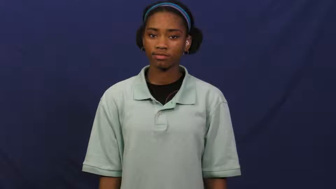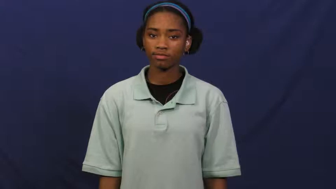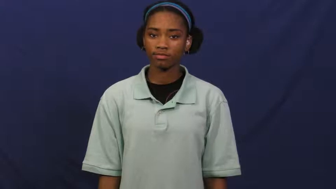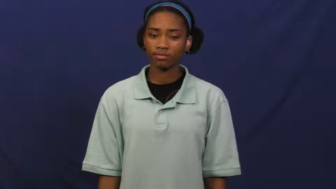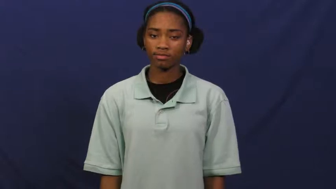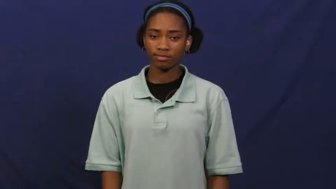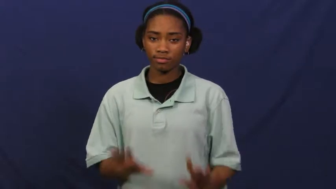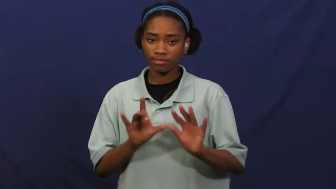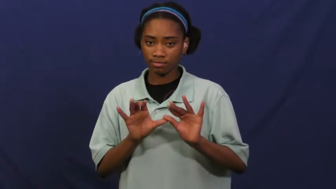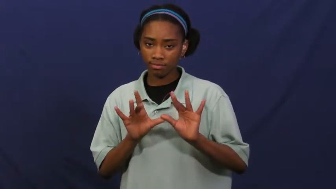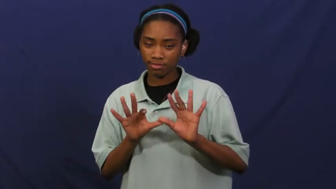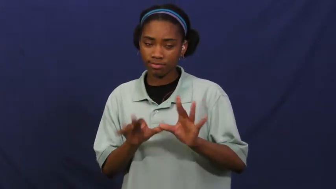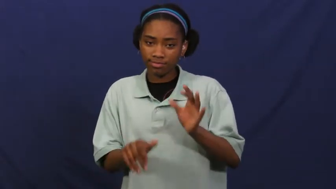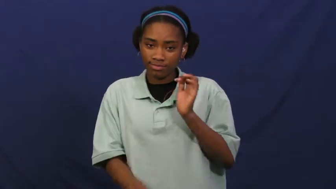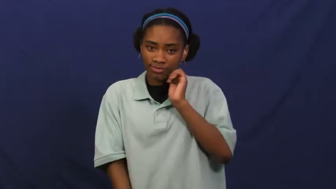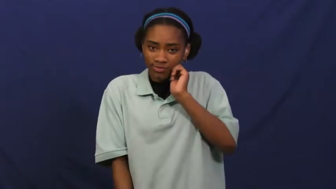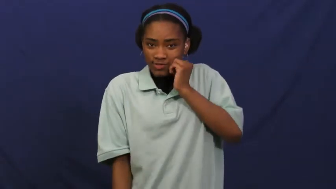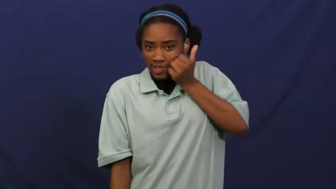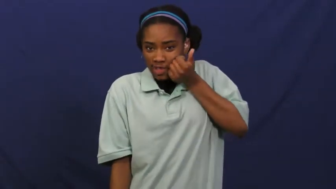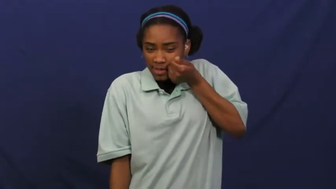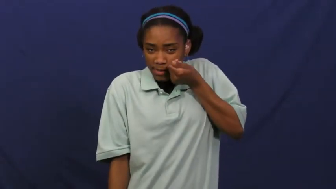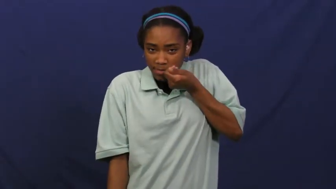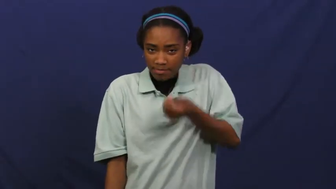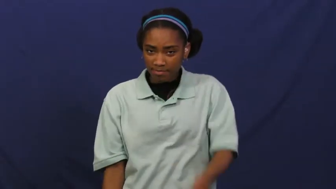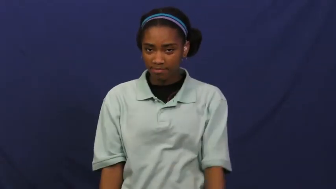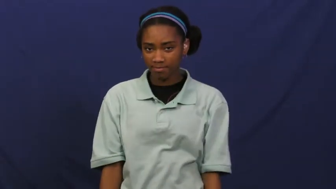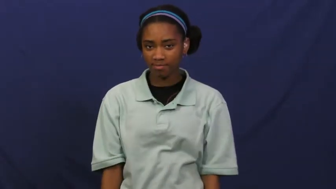coy,coquettish